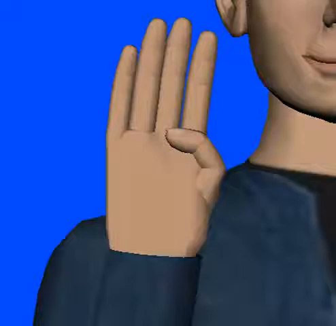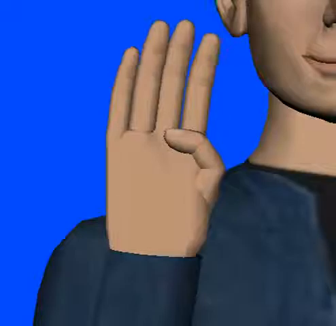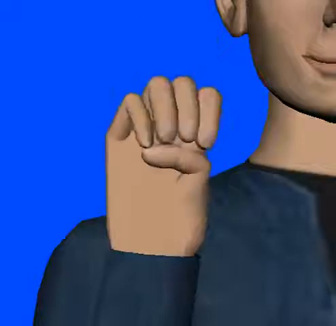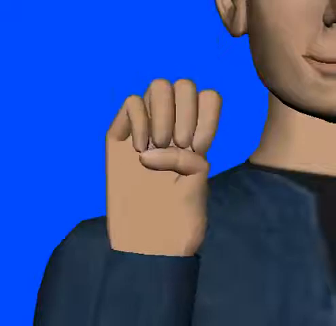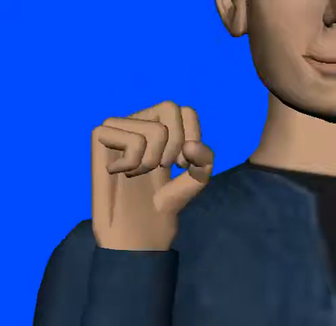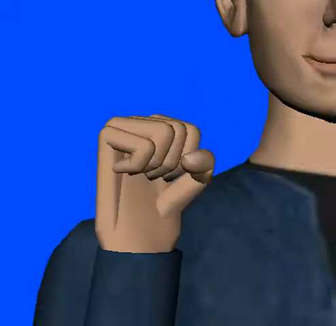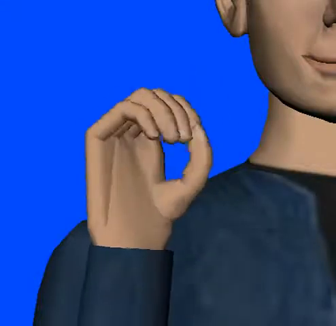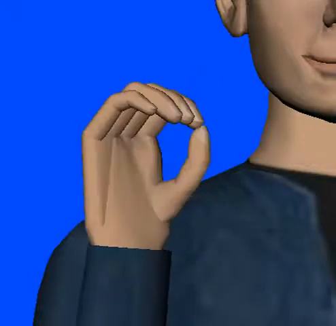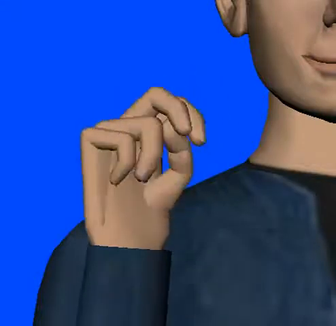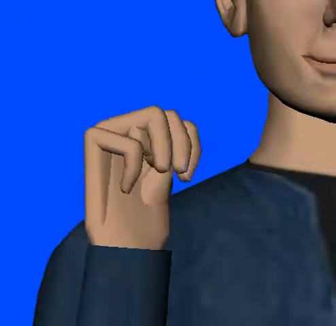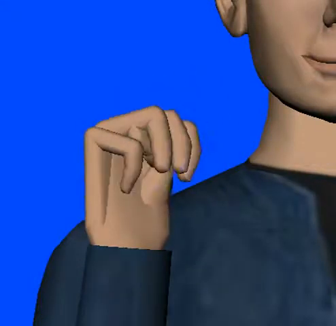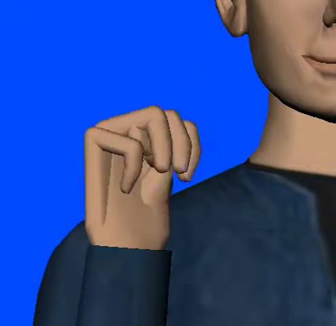besom